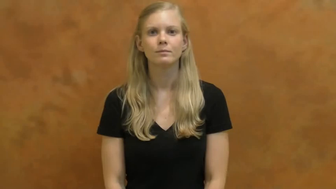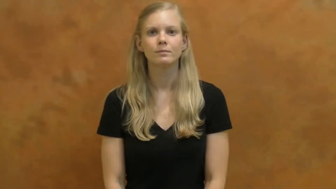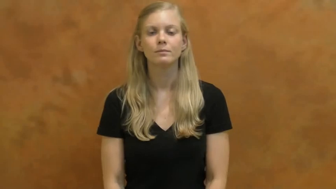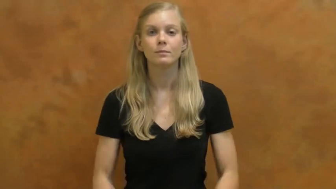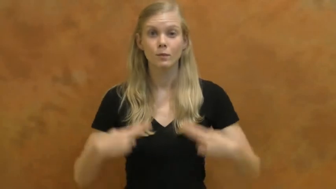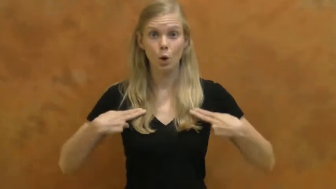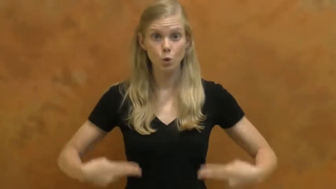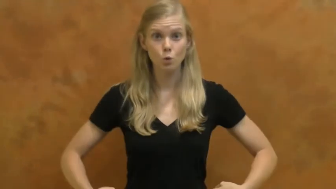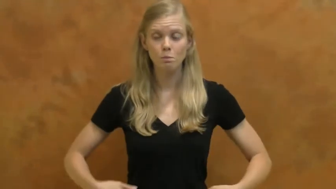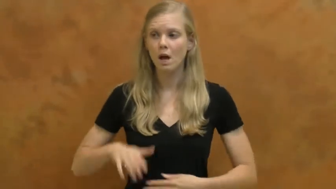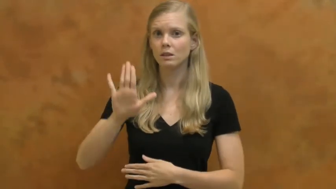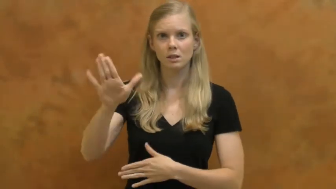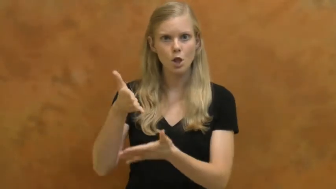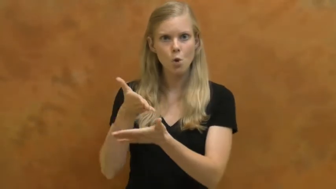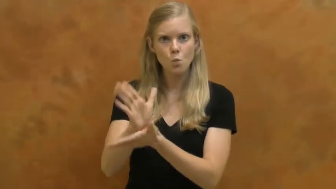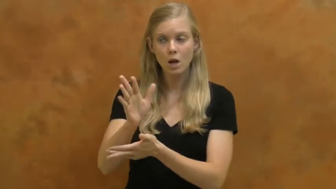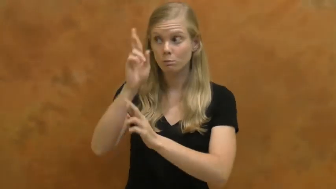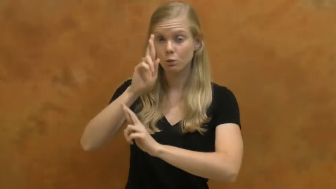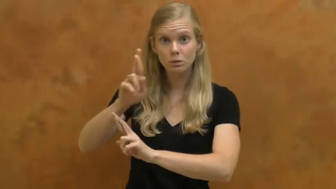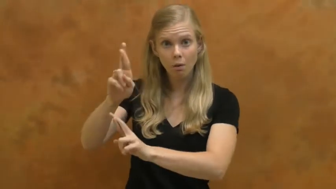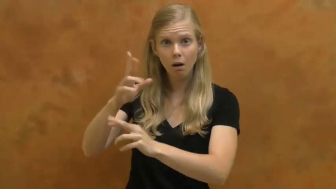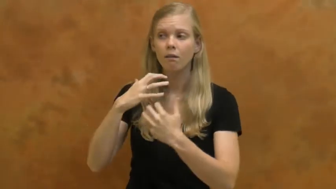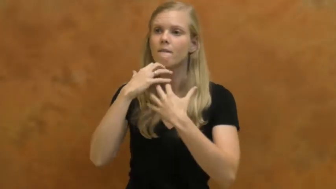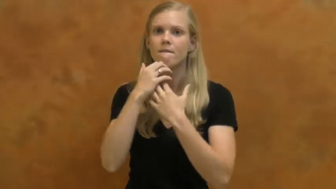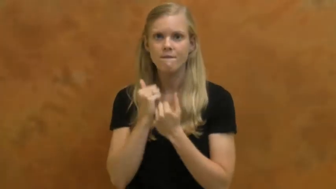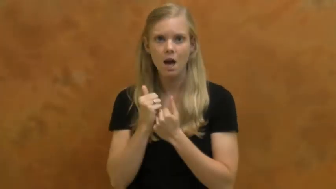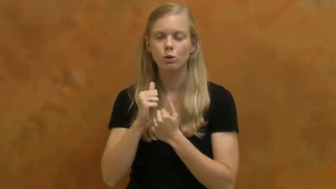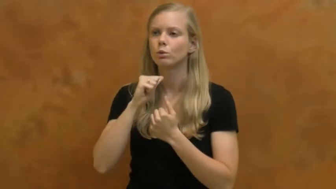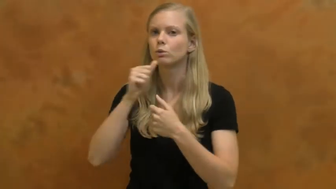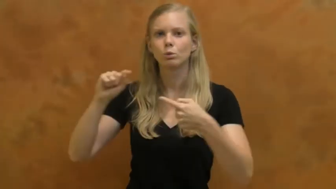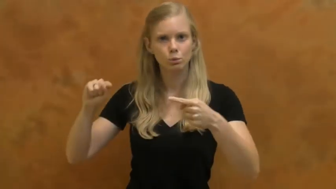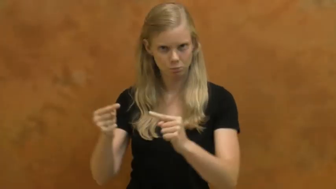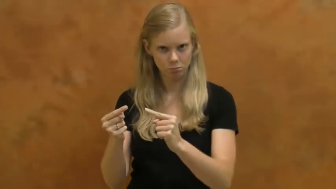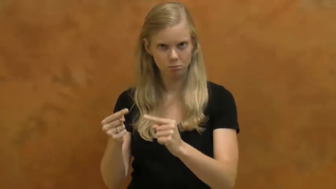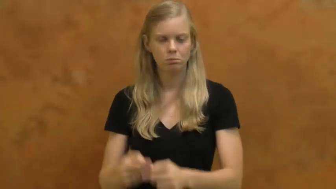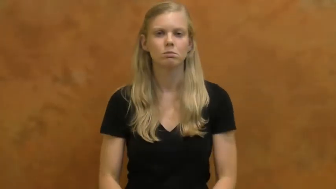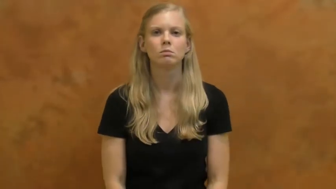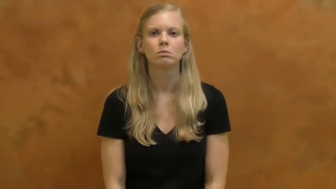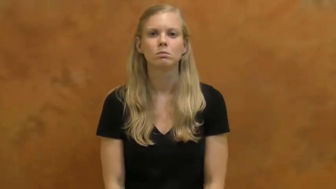human dignity